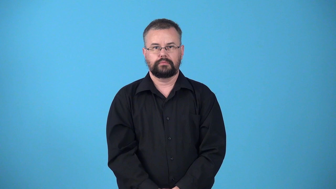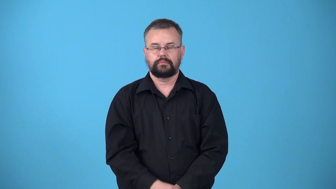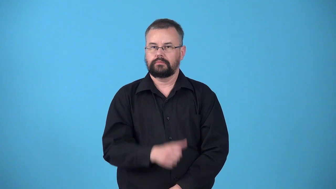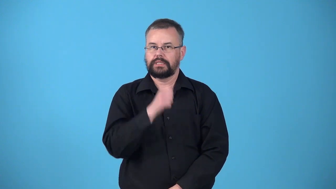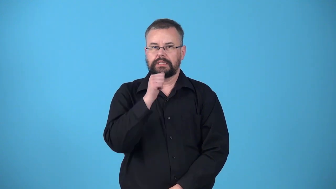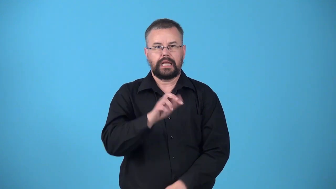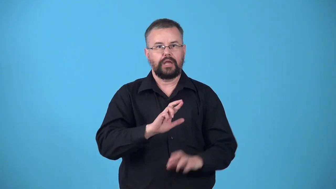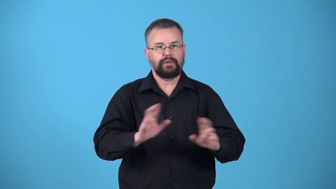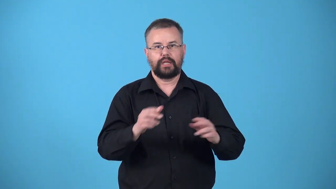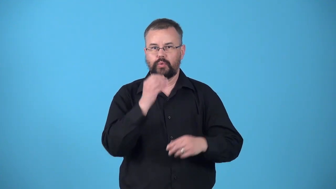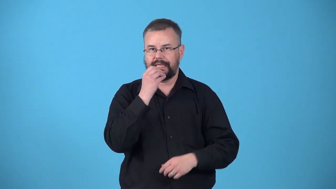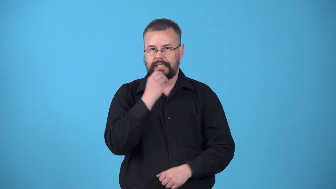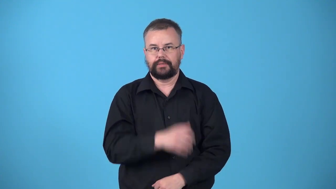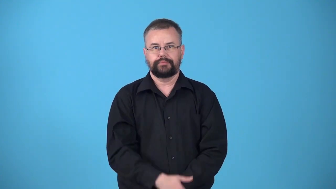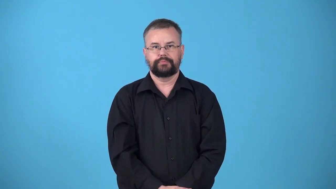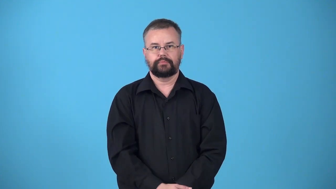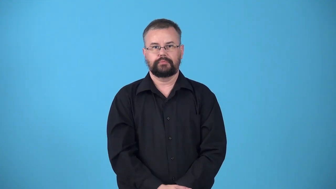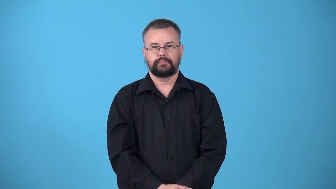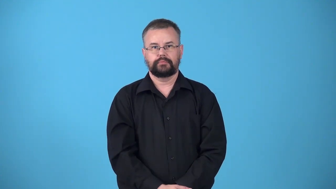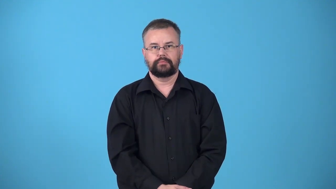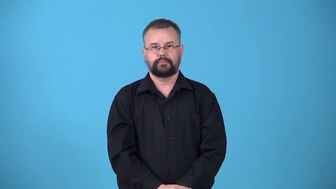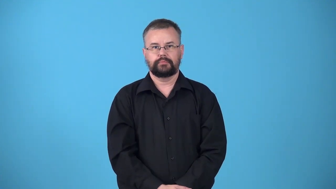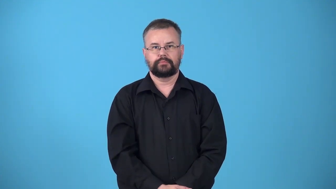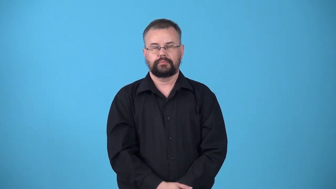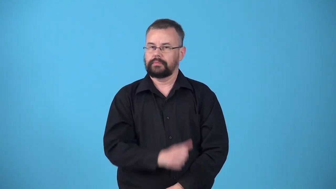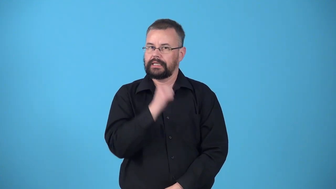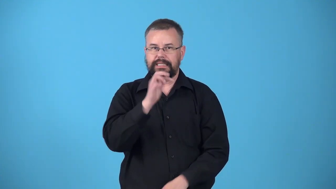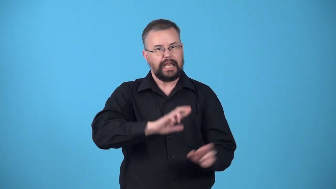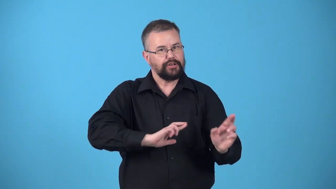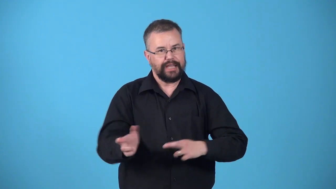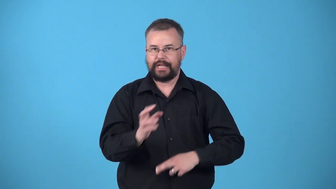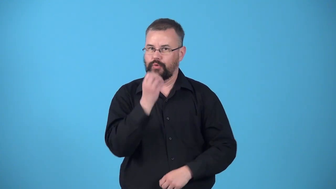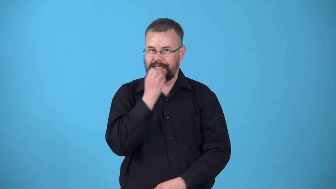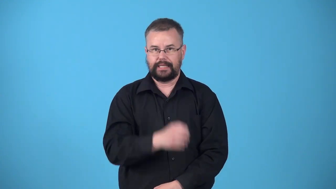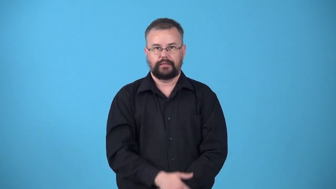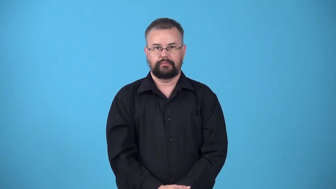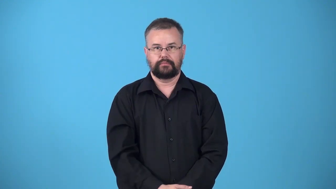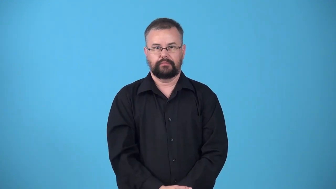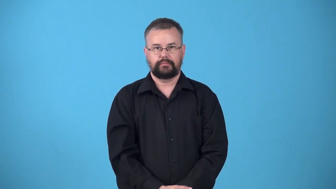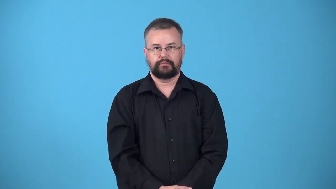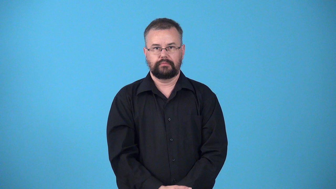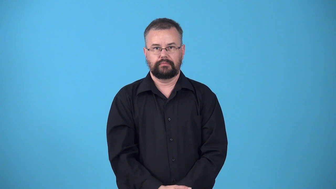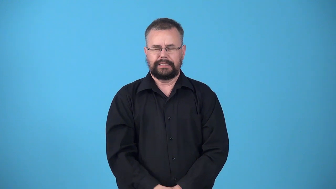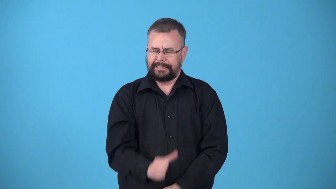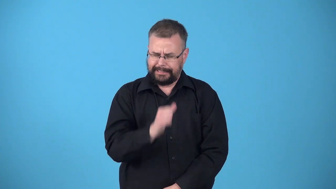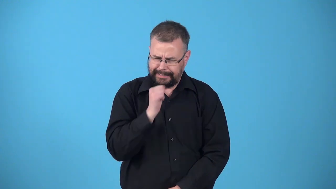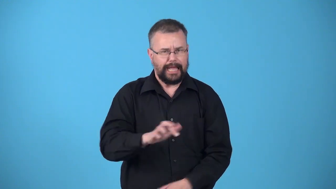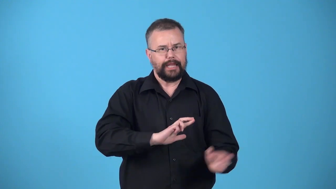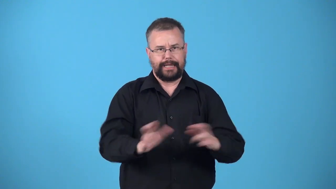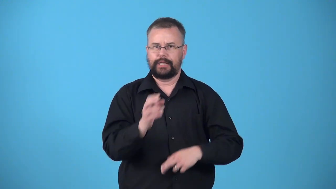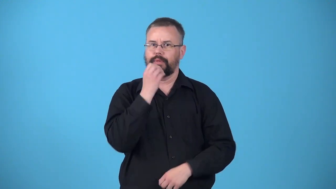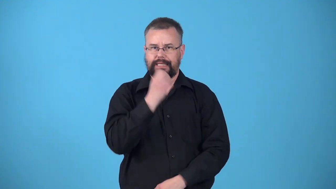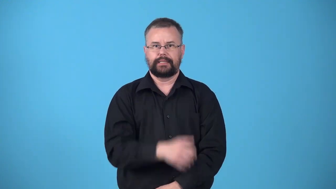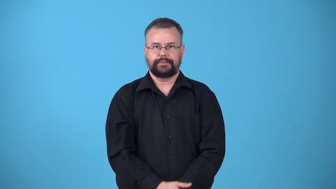unripe,unriper,unripest